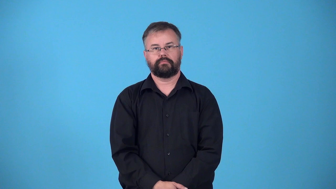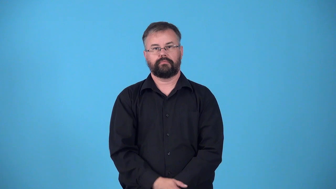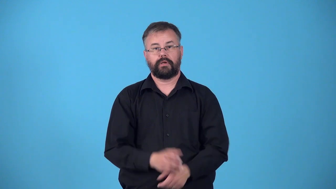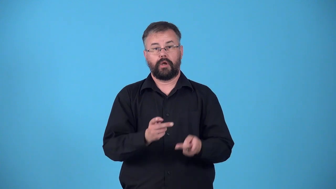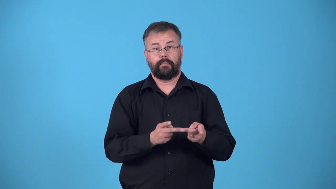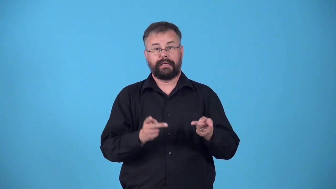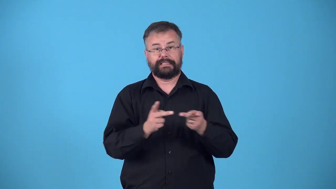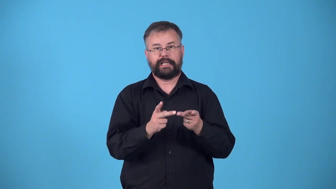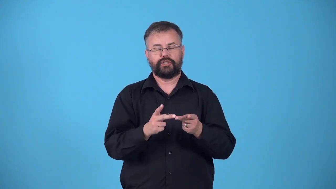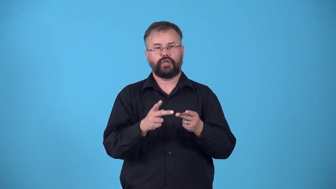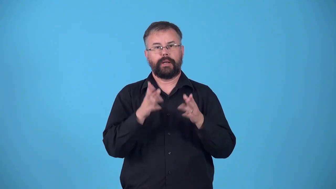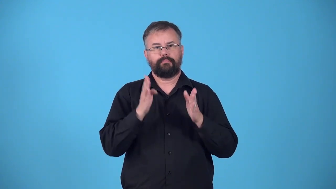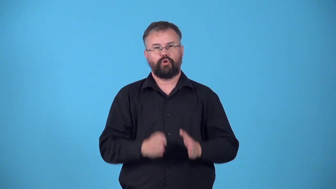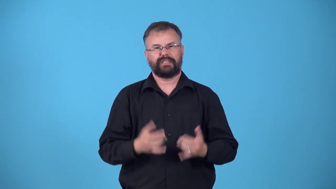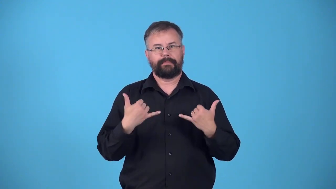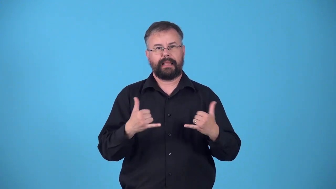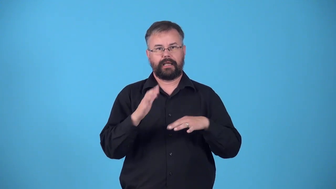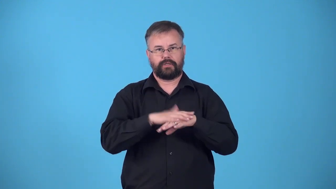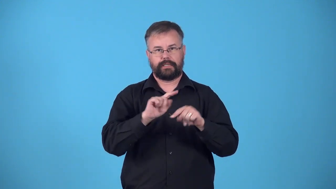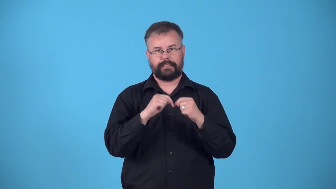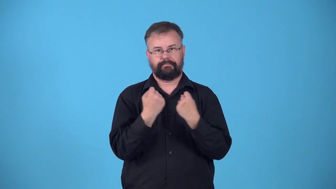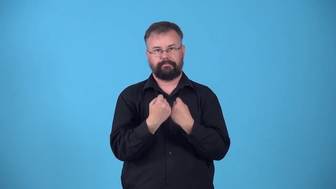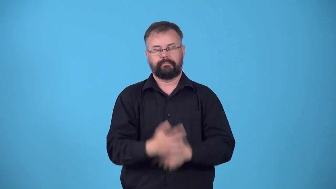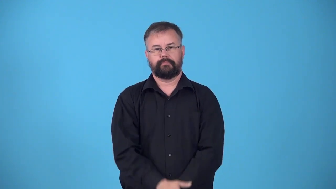position